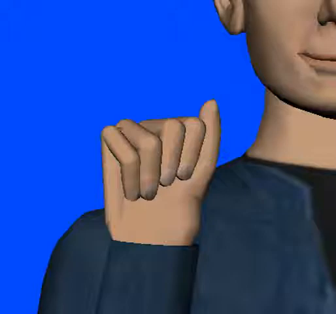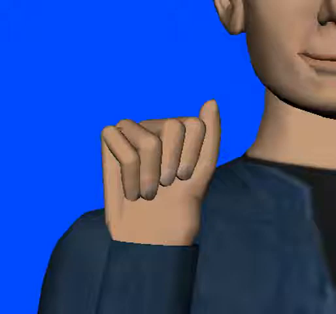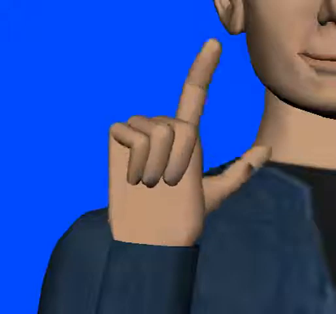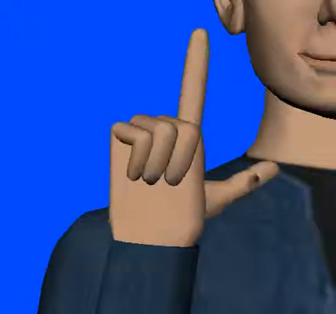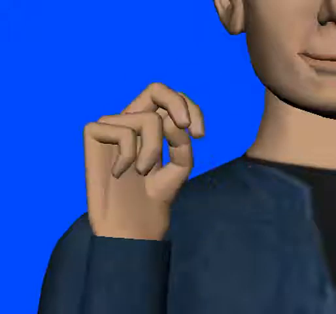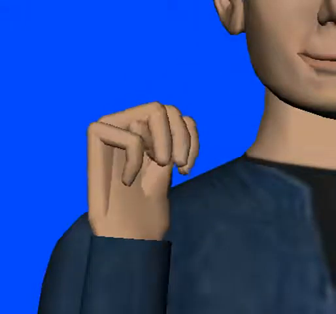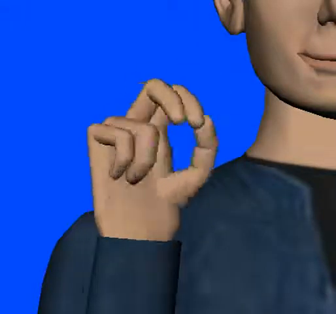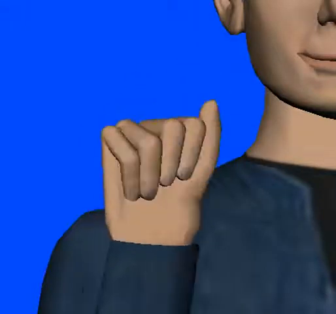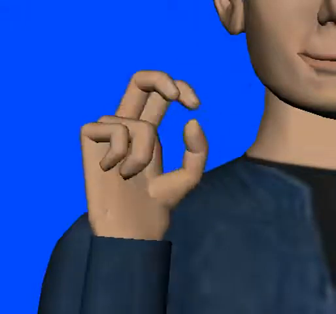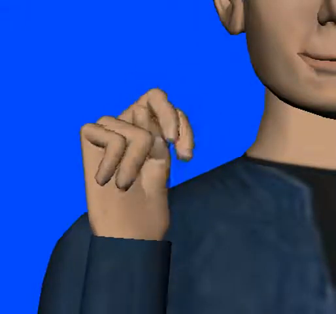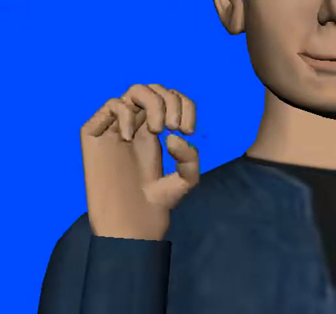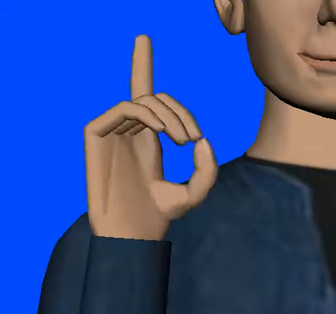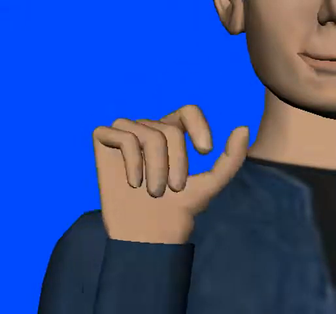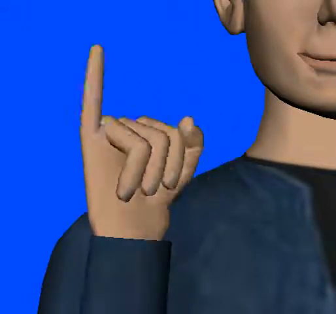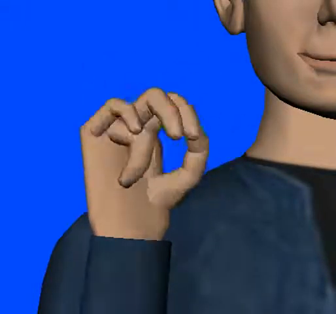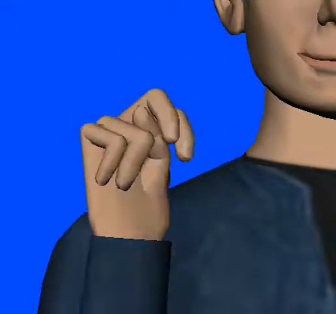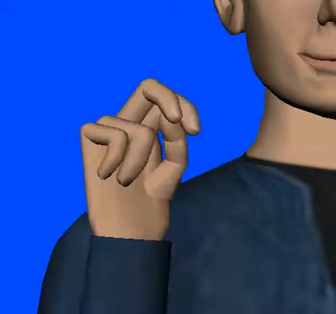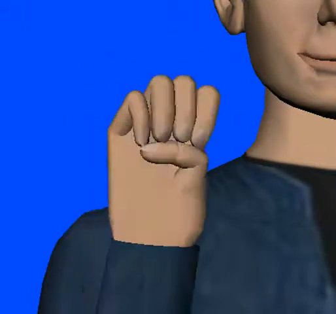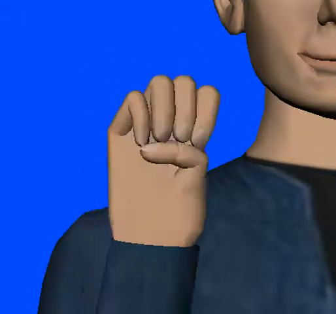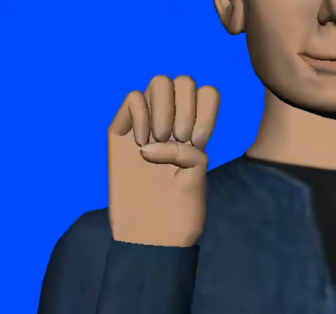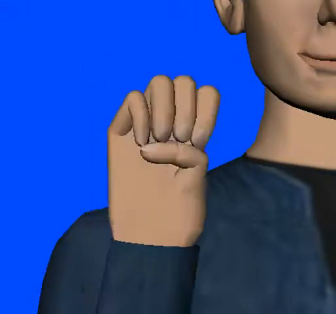almandine